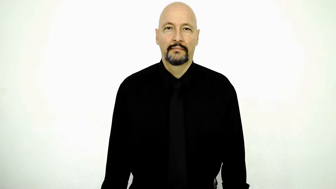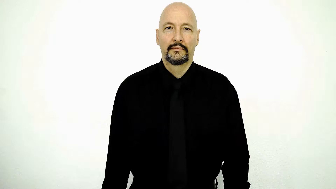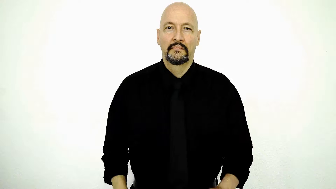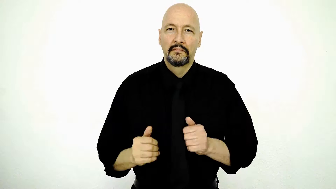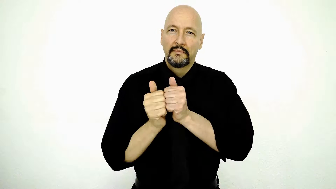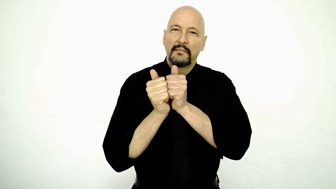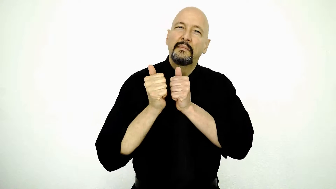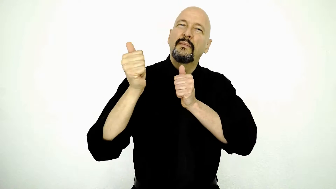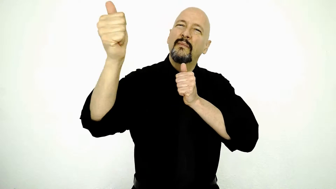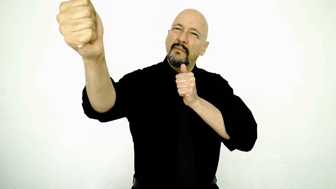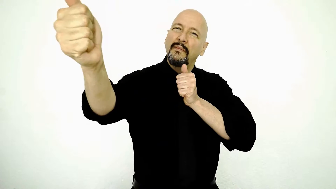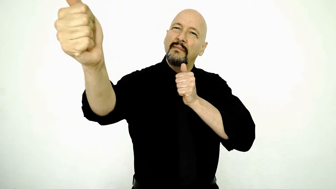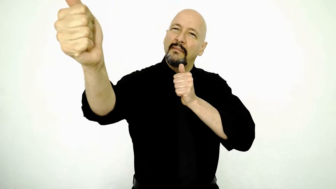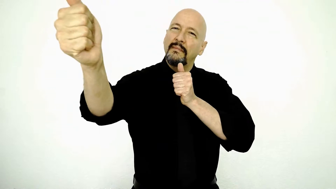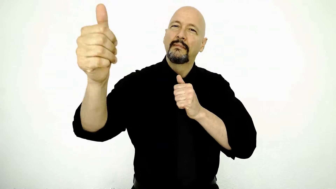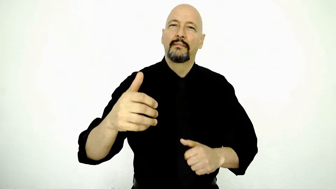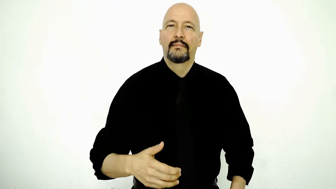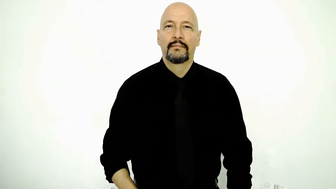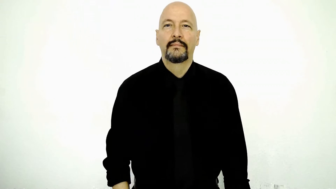distance/far